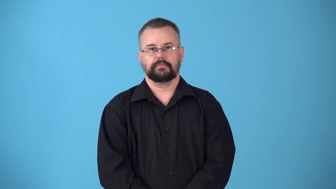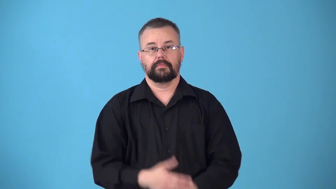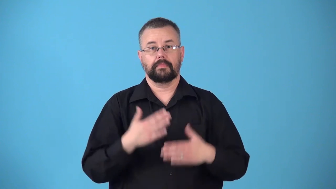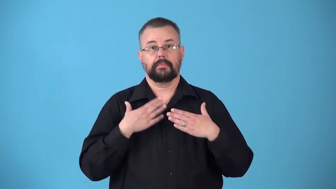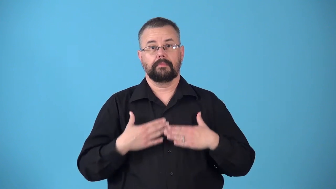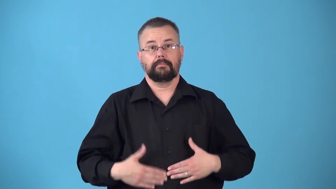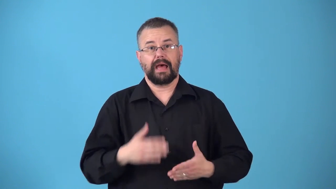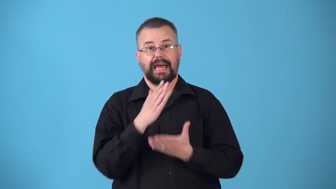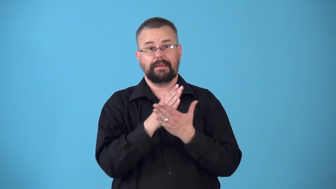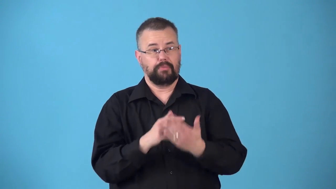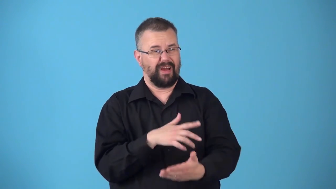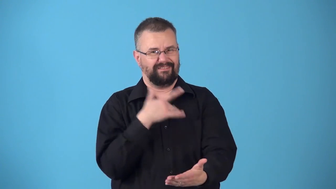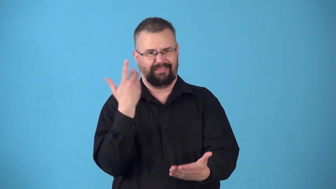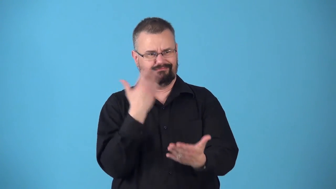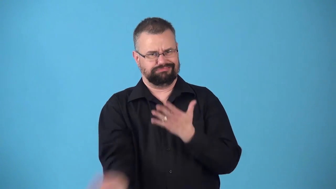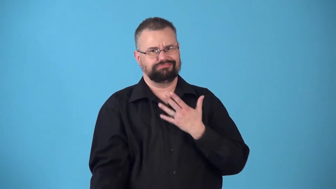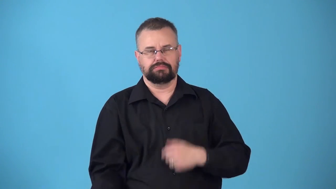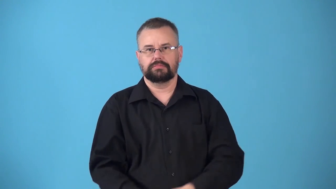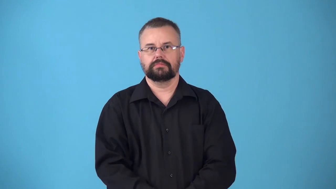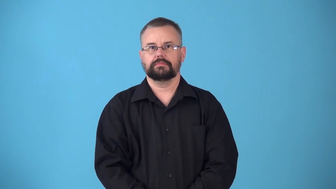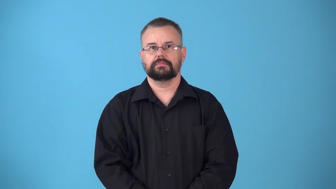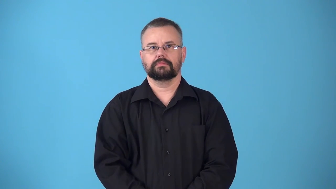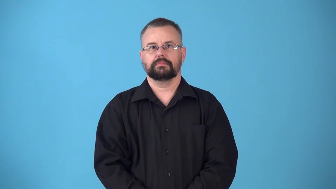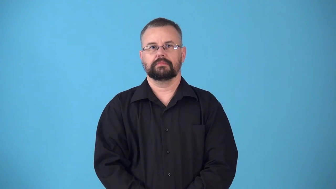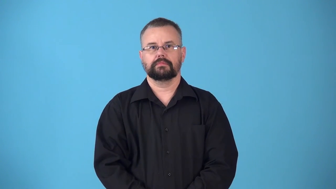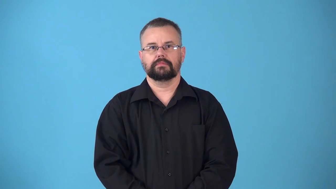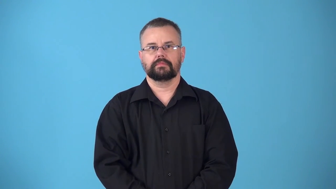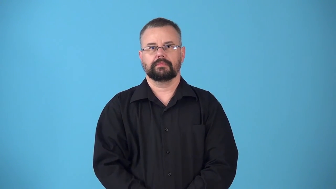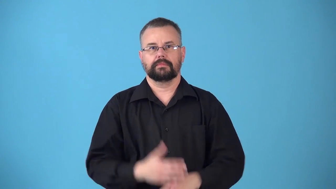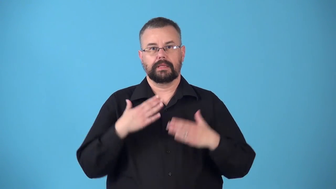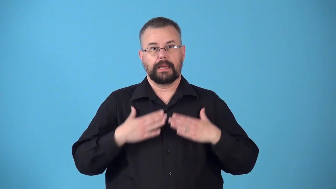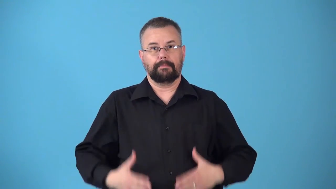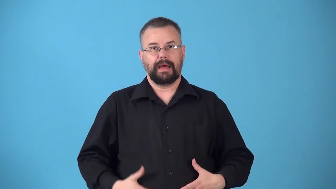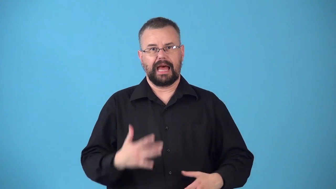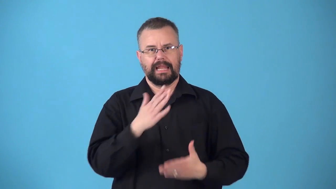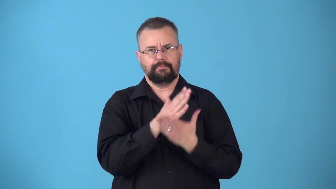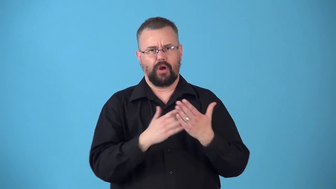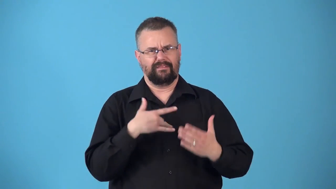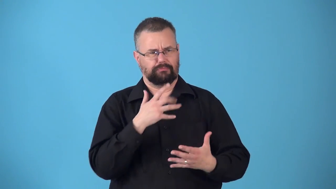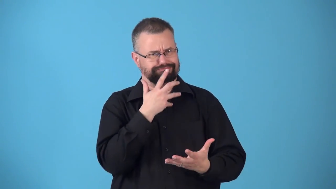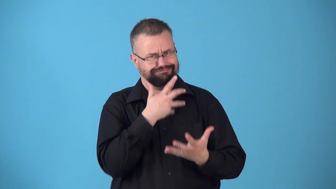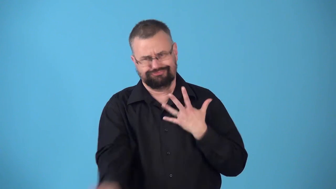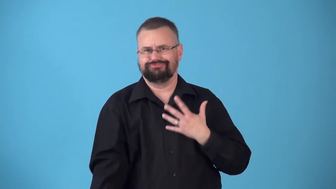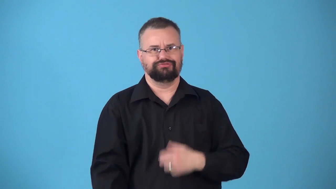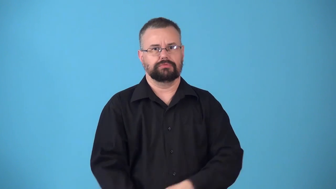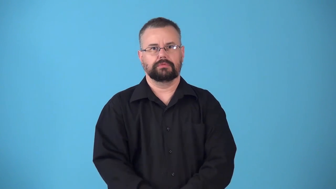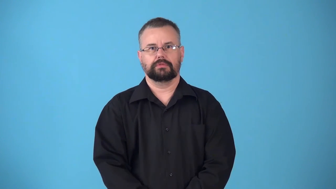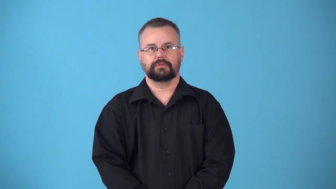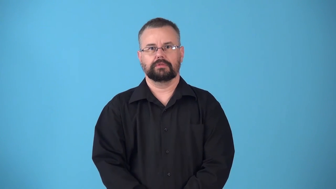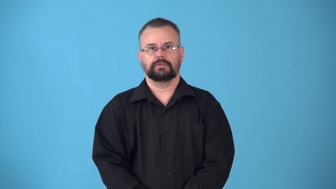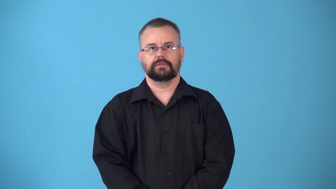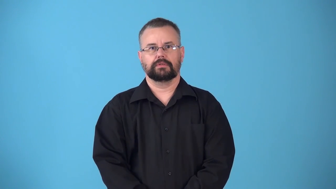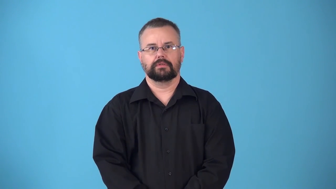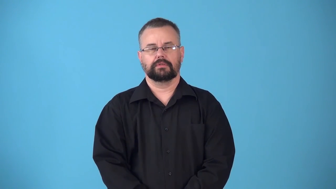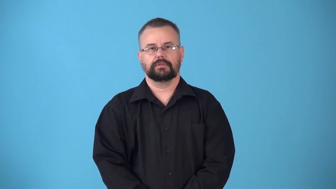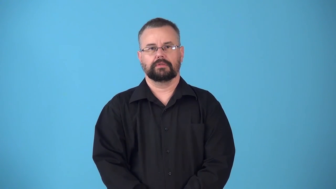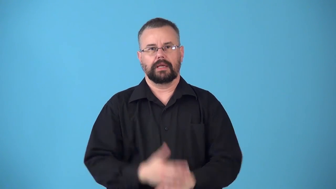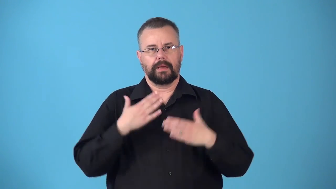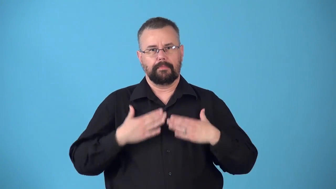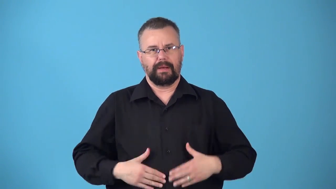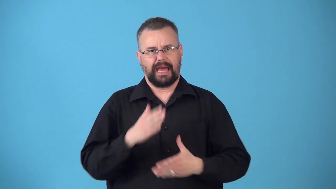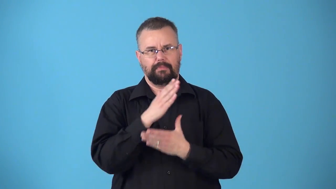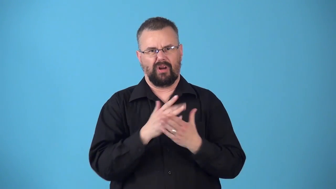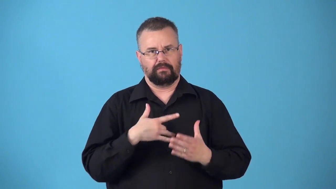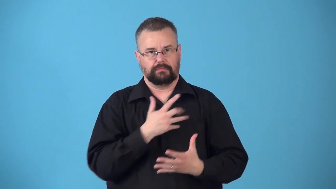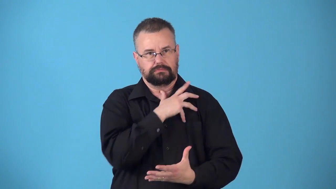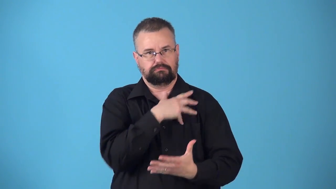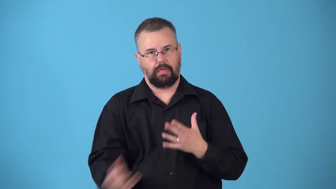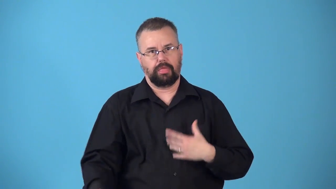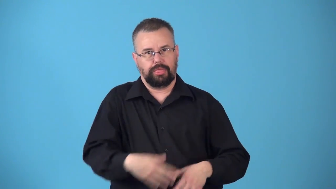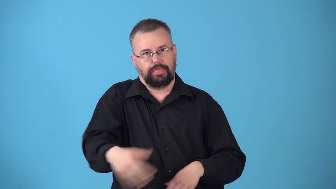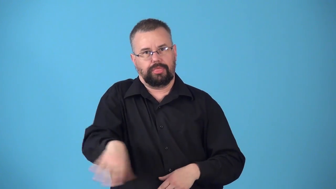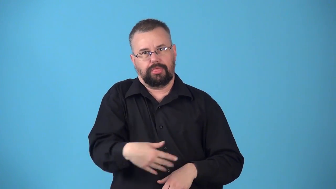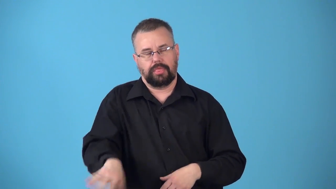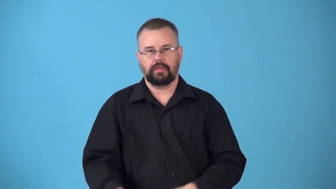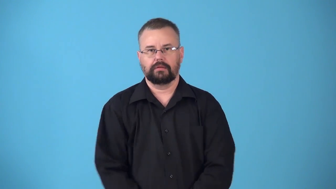numb,number,numbest